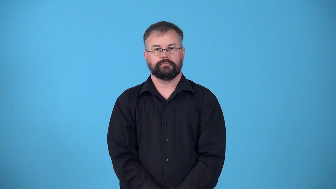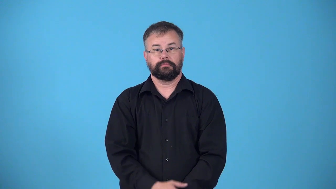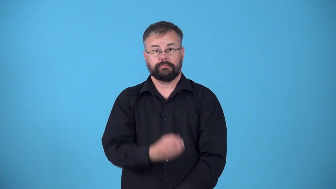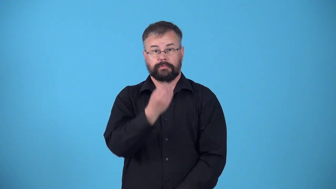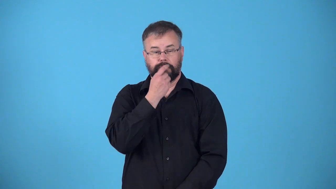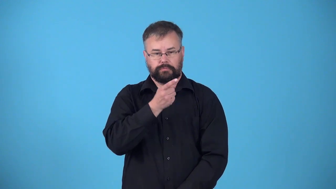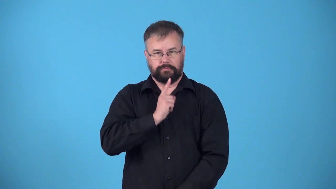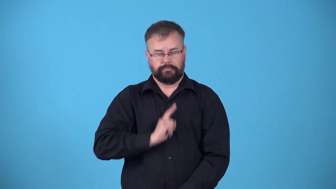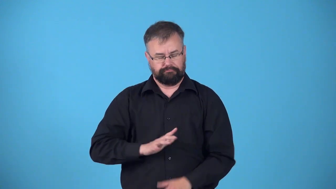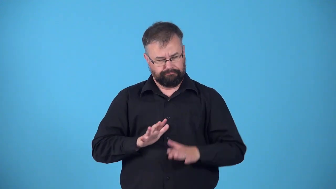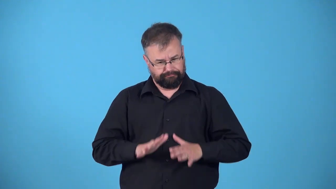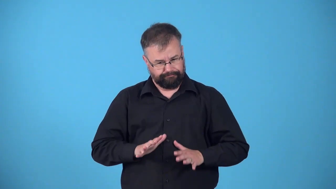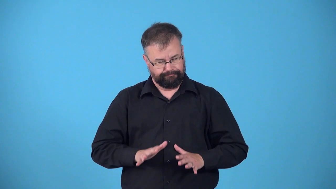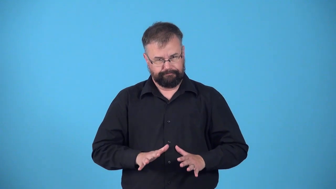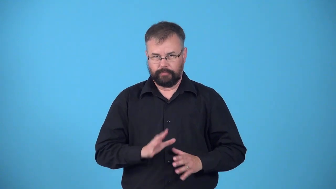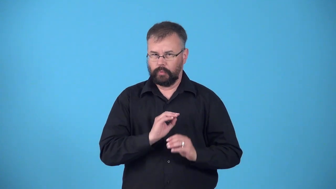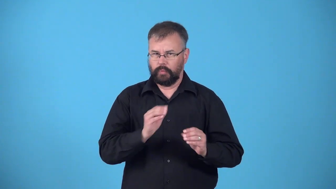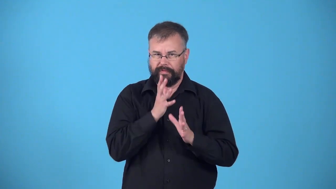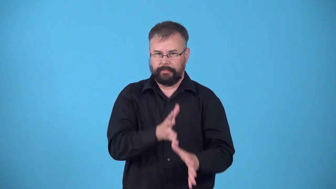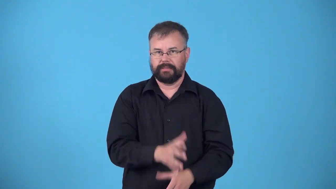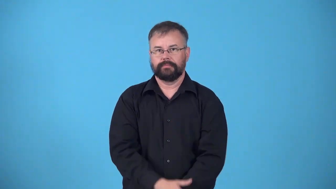keep down food